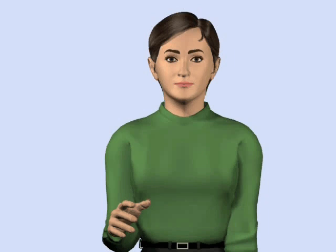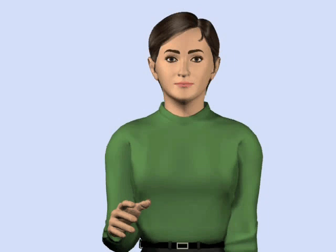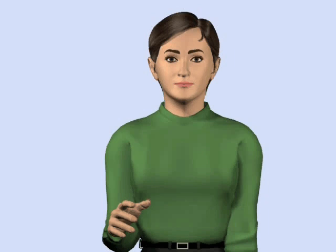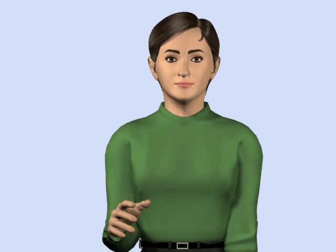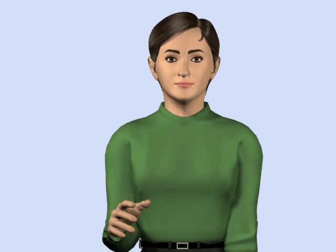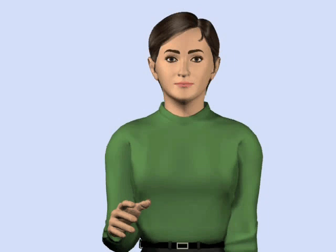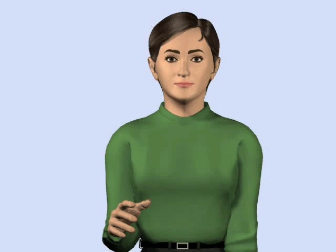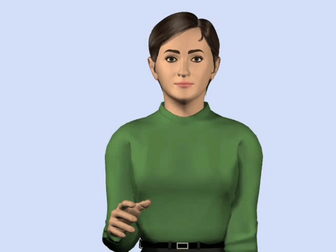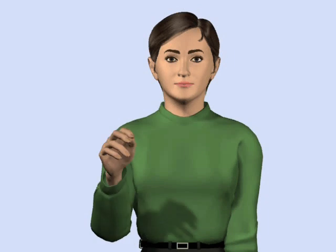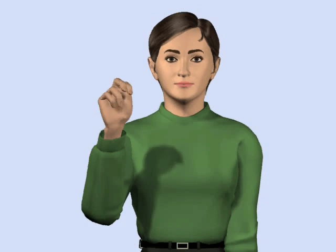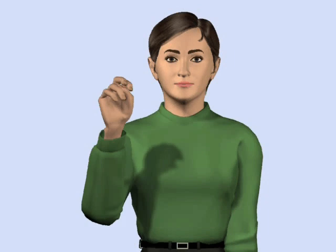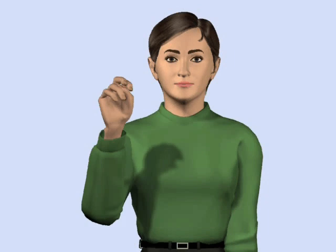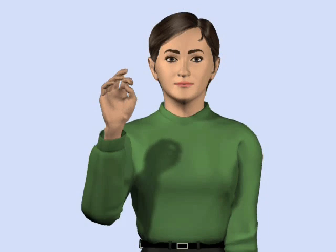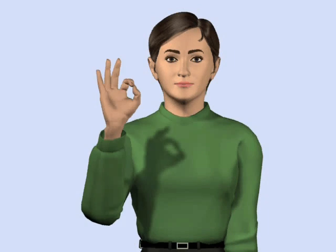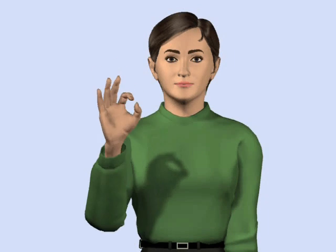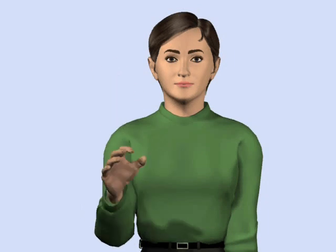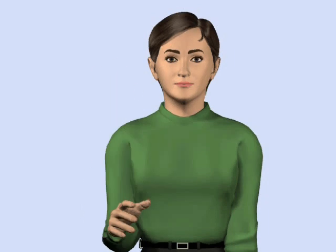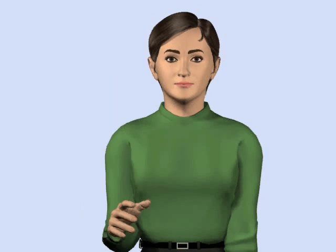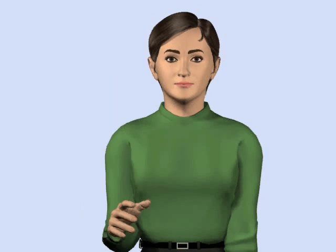Niagara Falls, NY,Northfield,MN